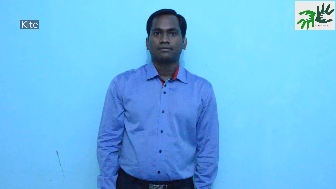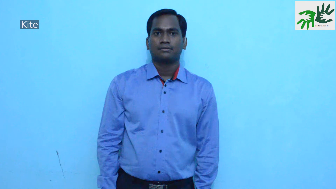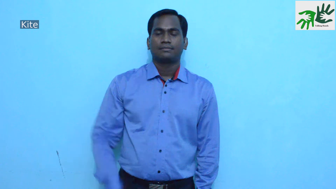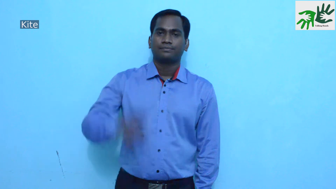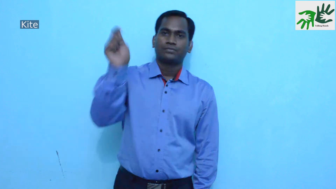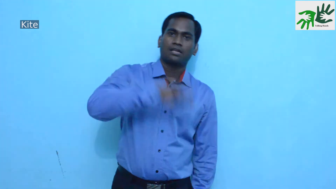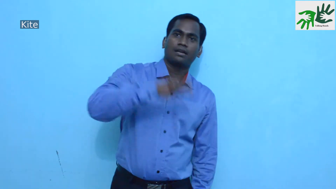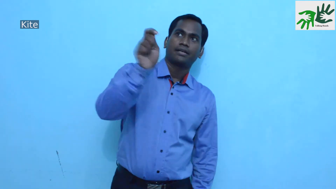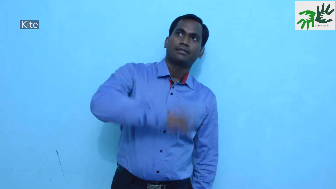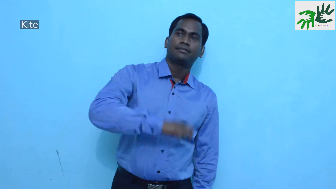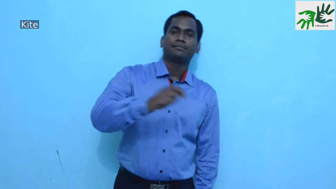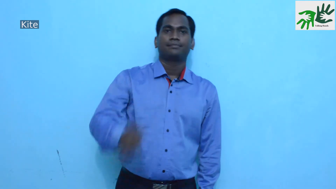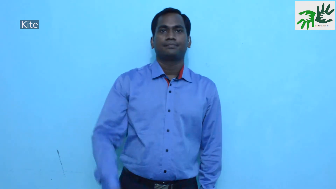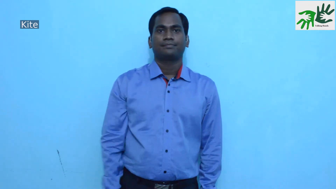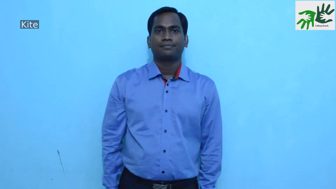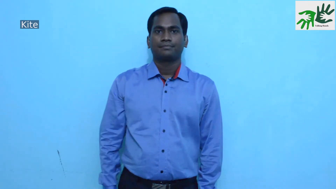Kite